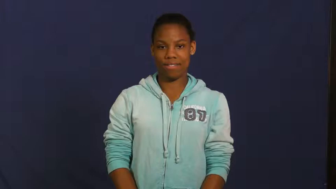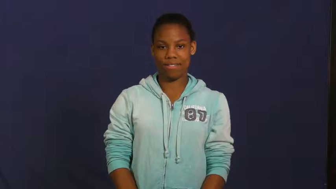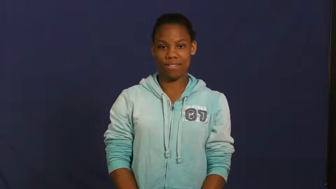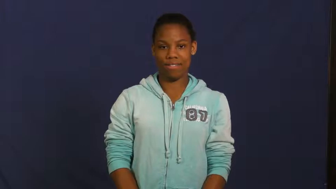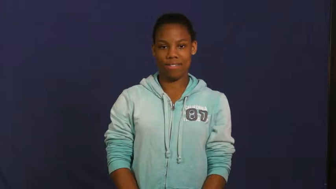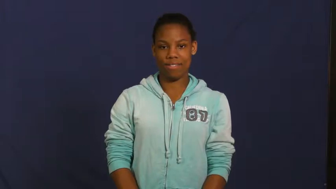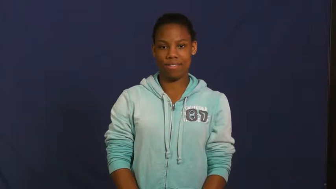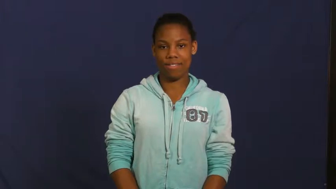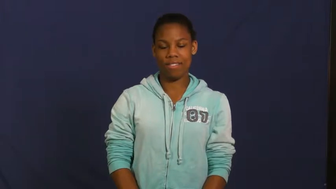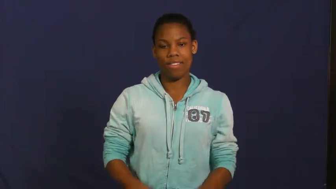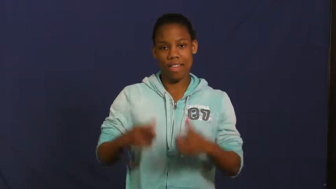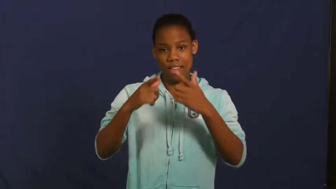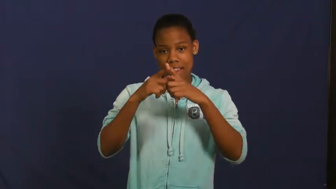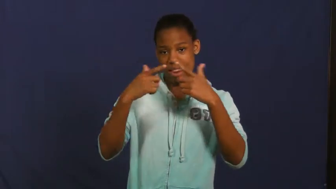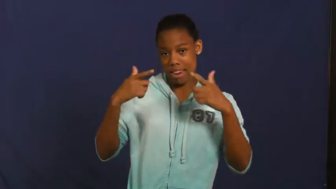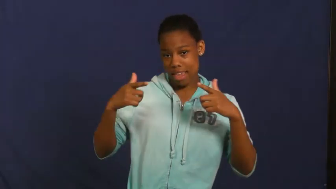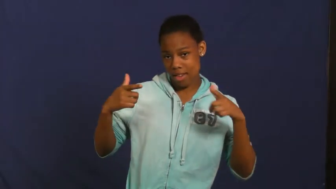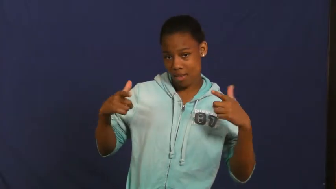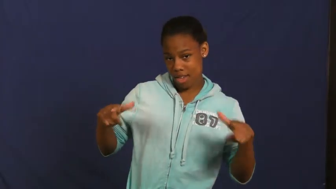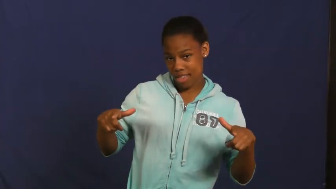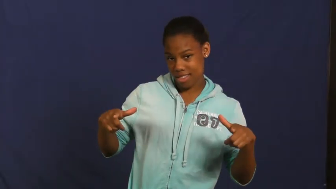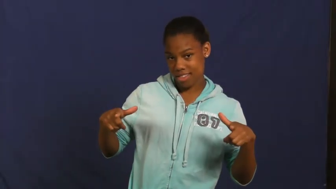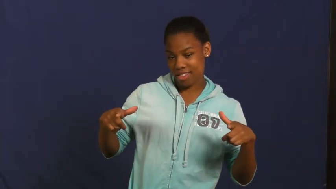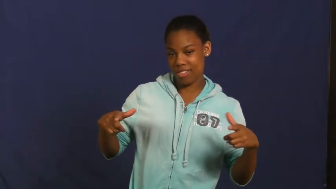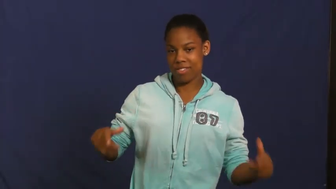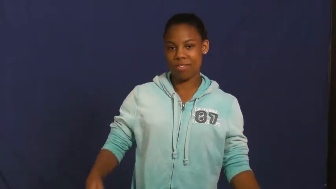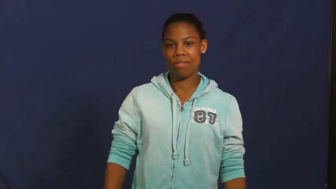language,lingo